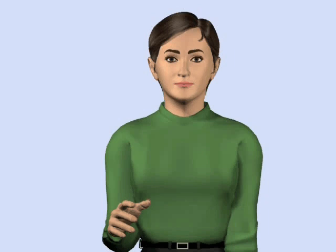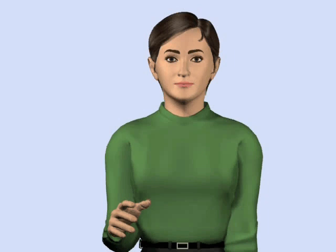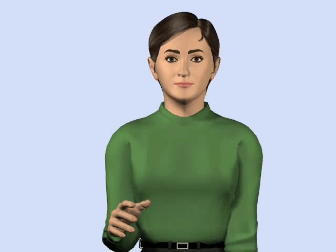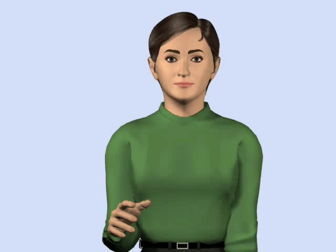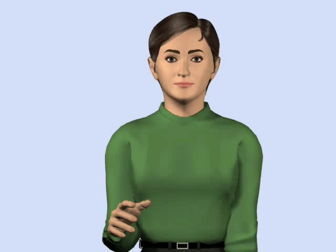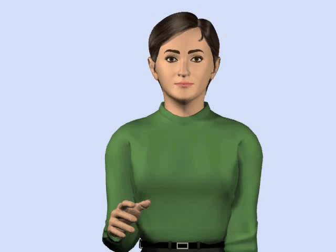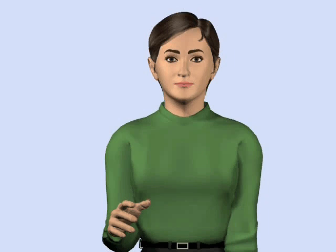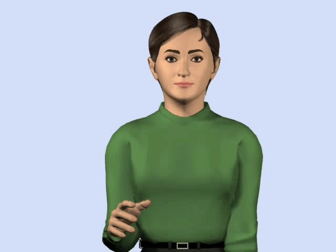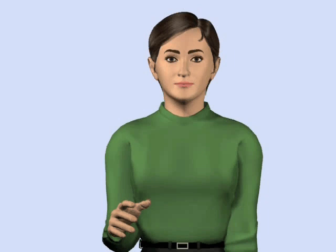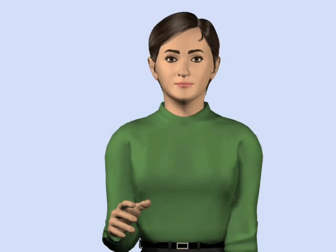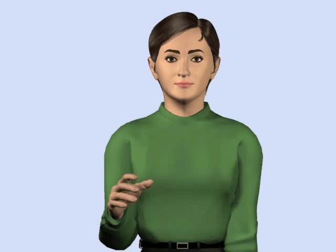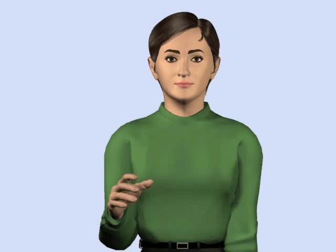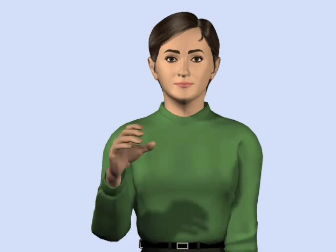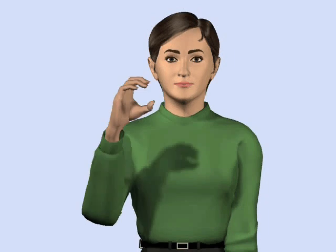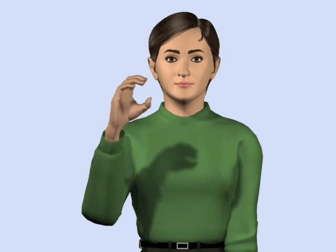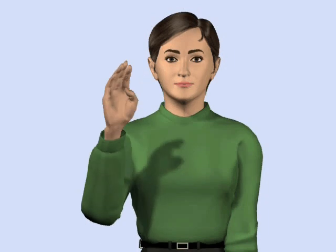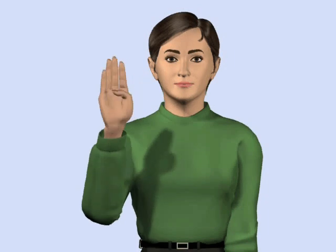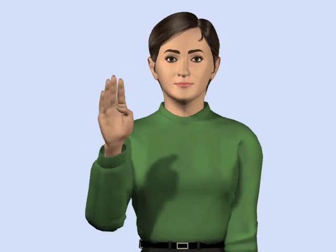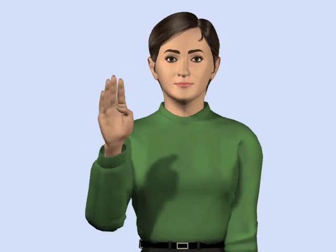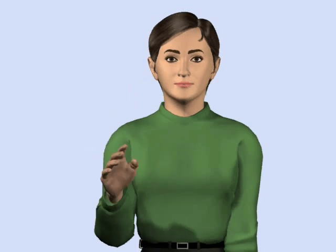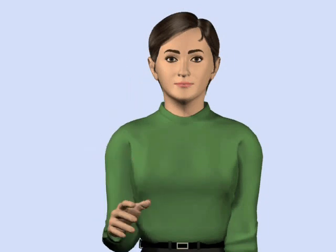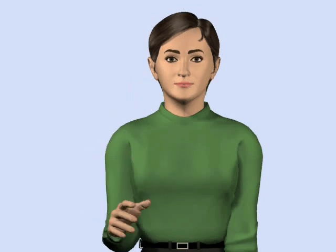Council Bluffs,IO